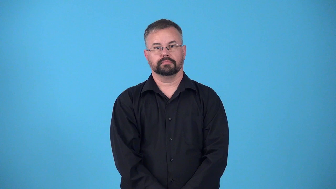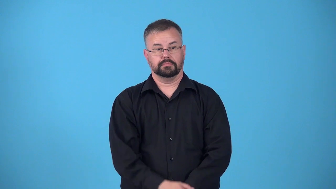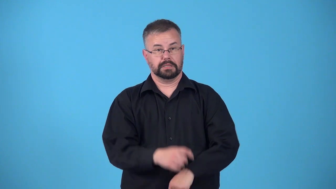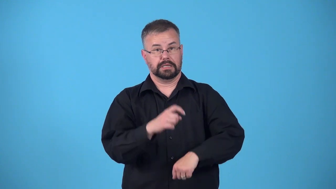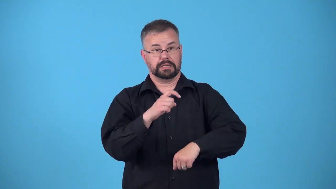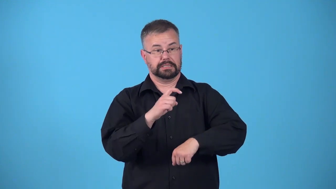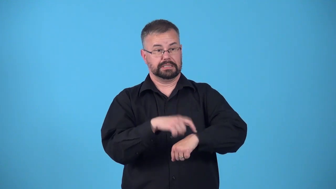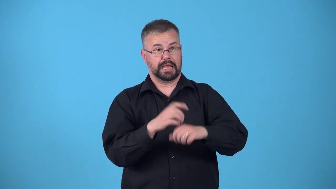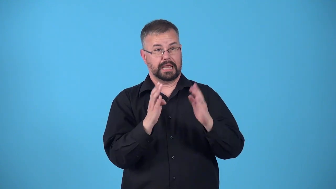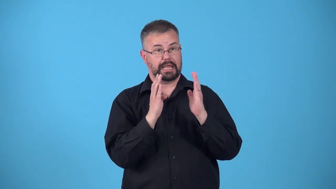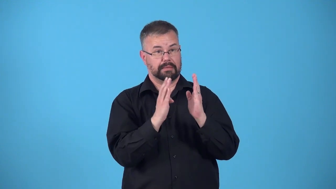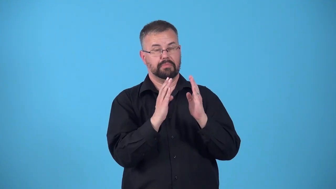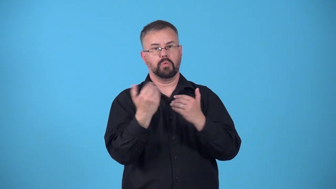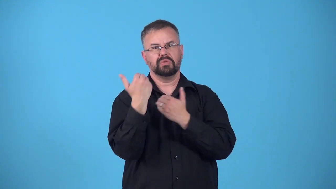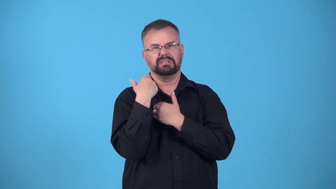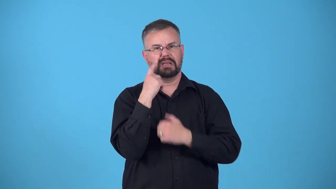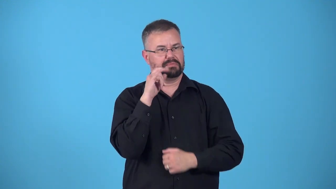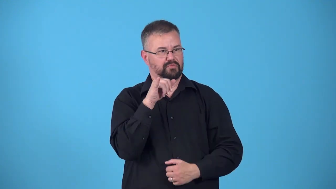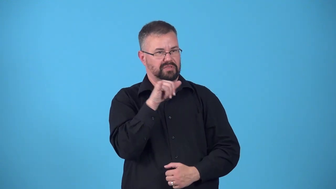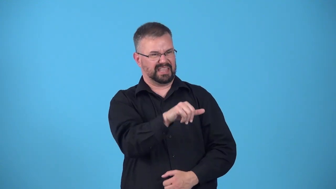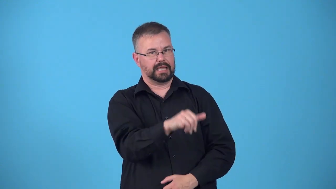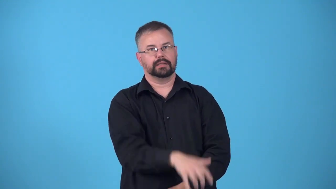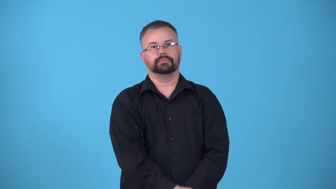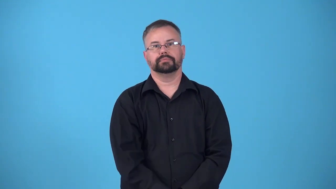on your watch